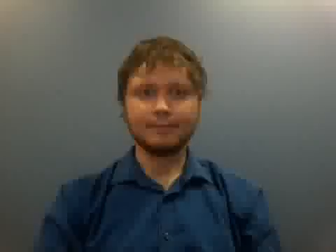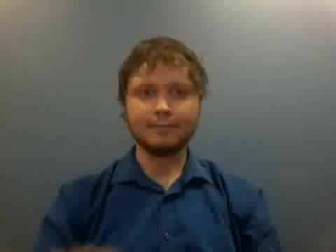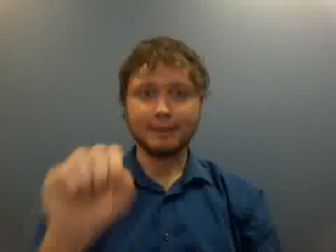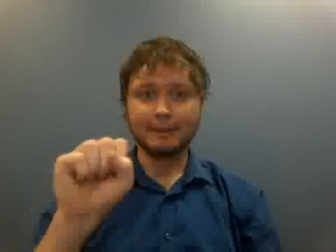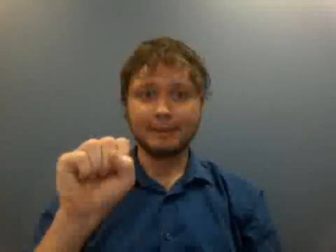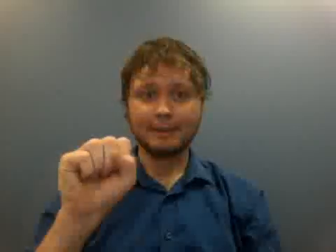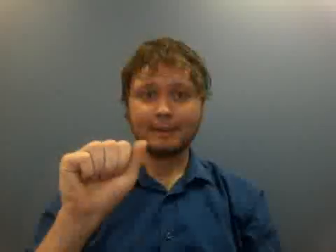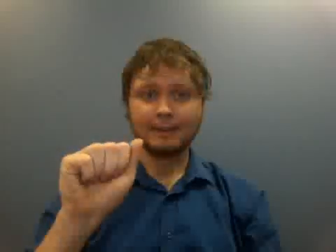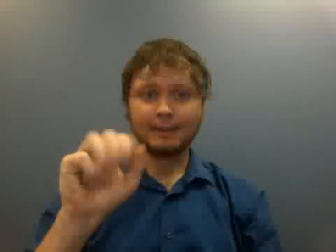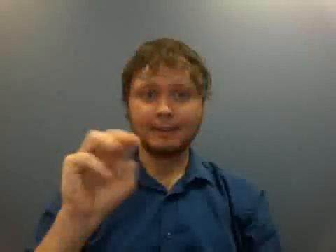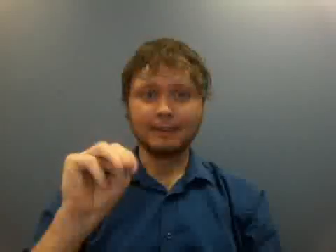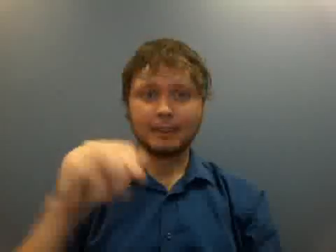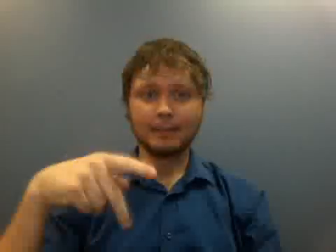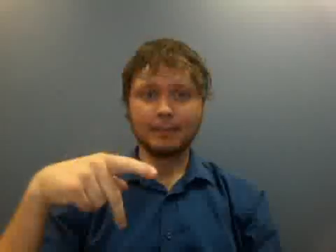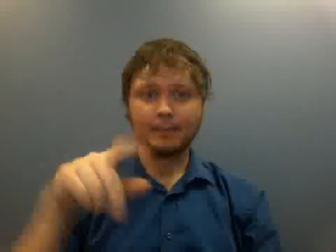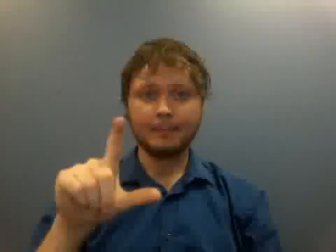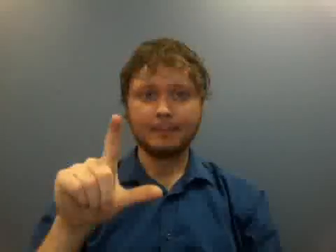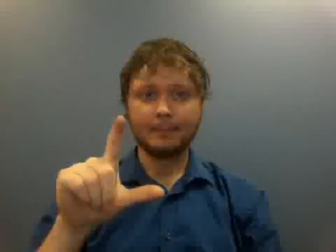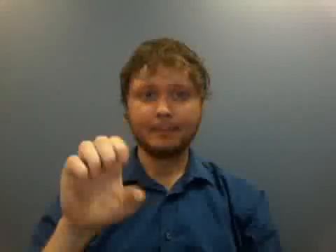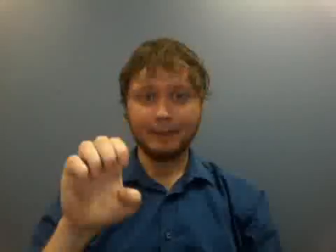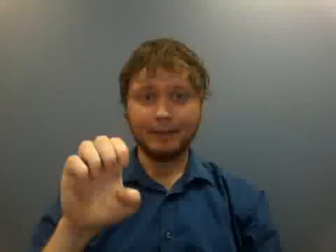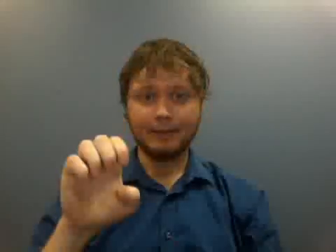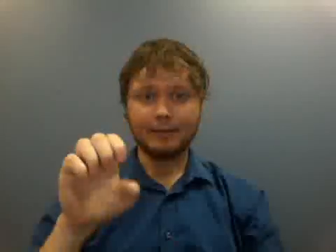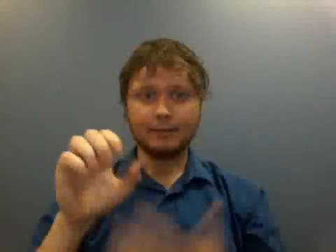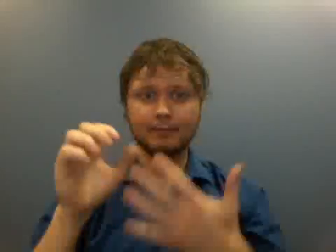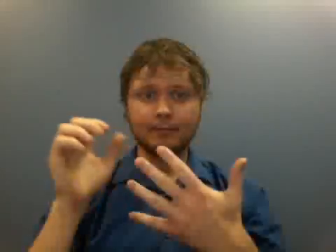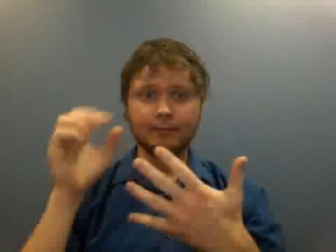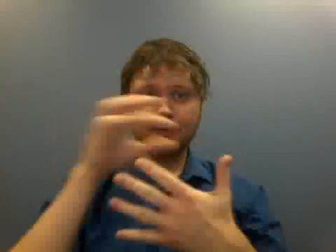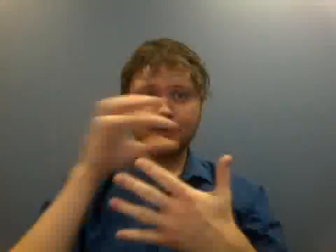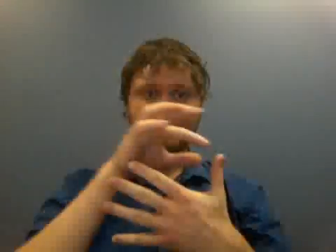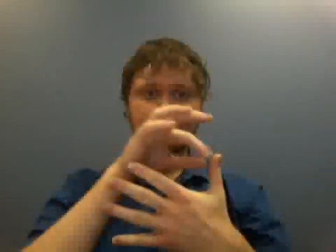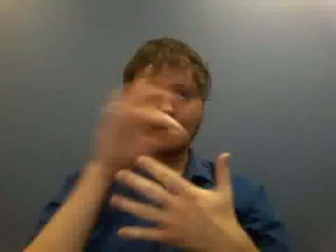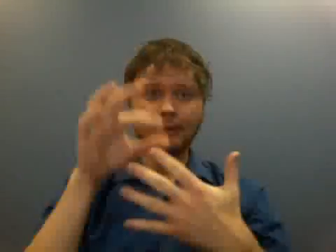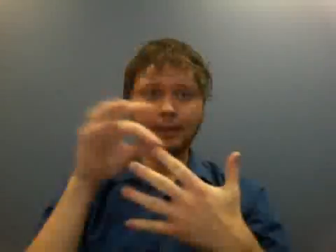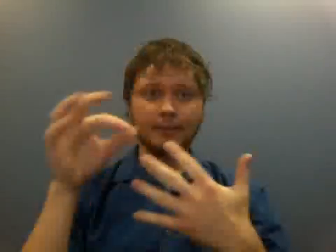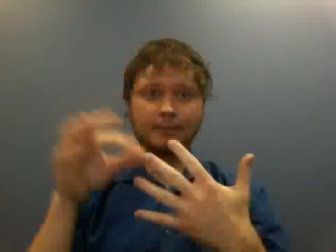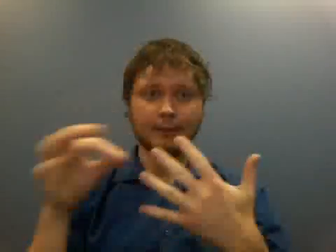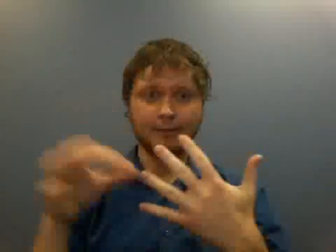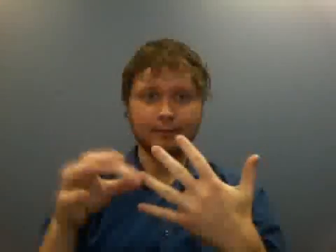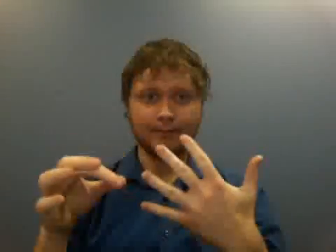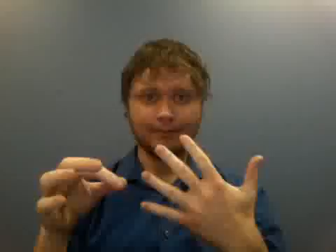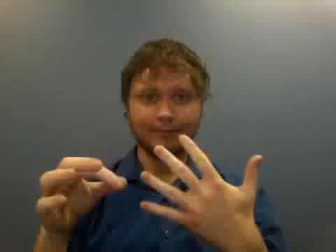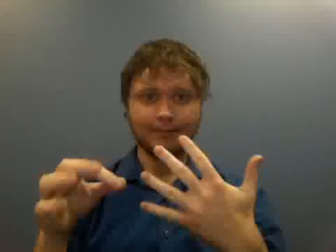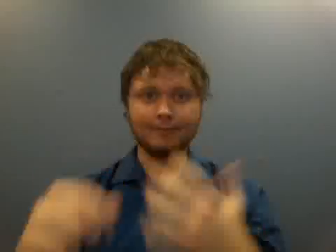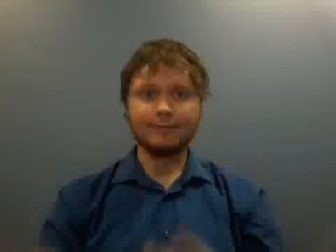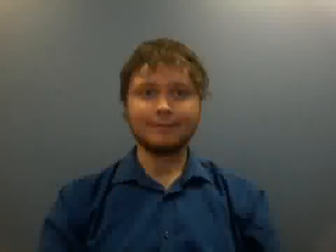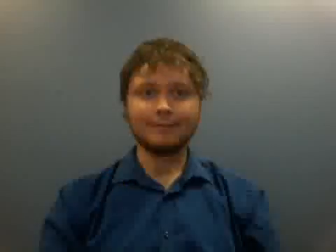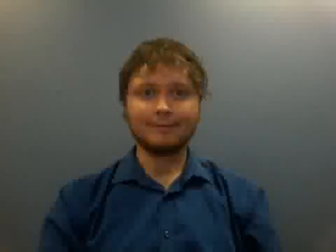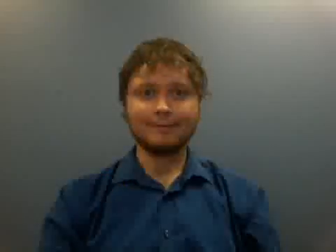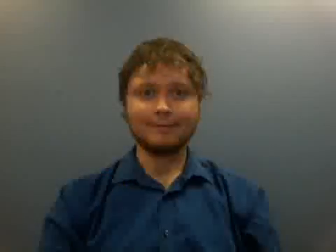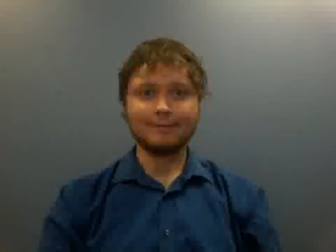Sample